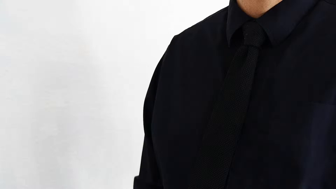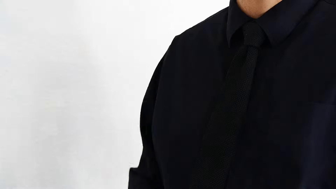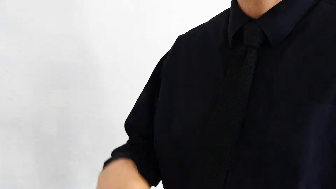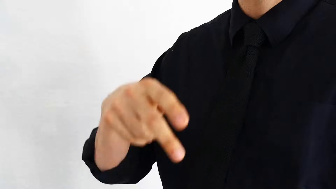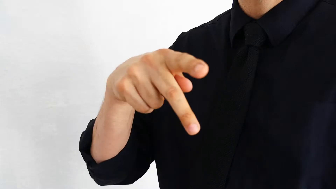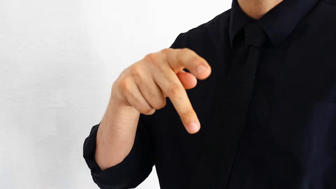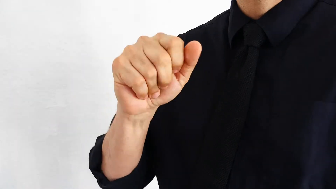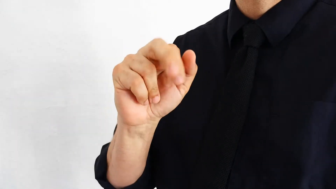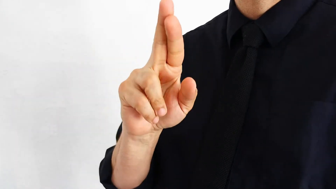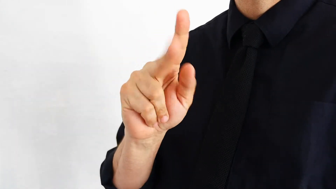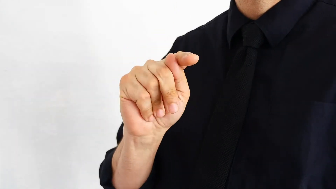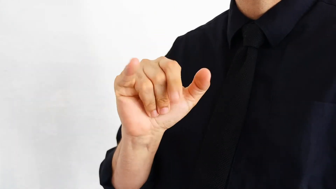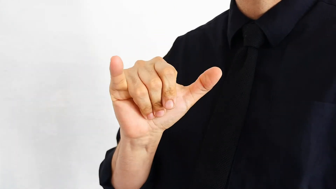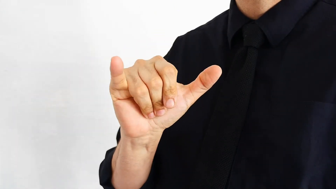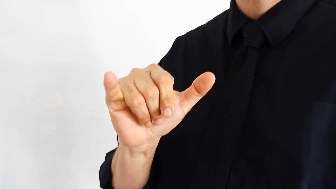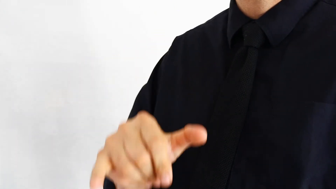P-A-R-T-Y